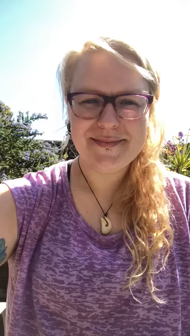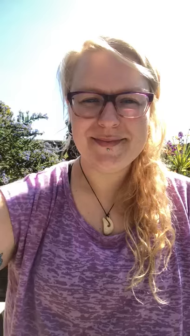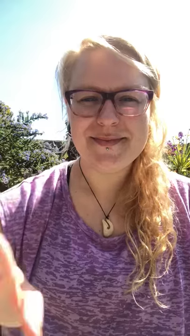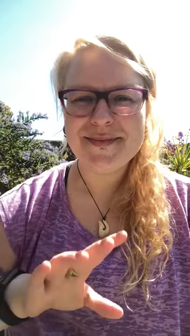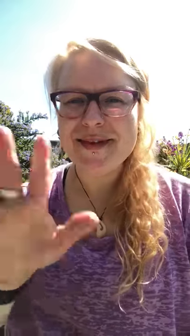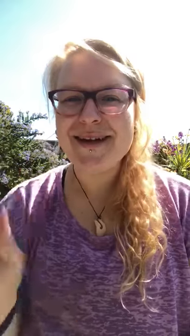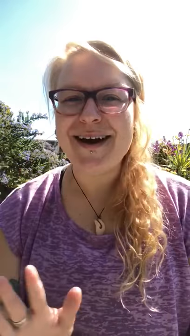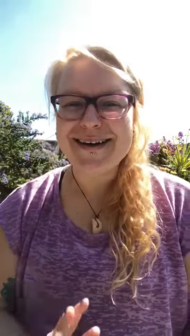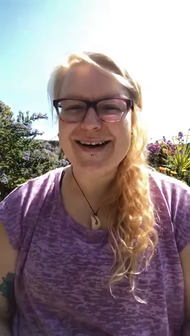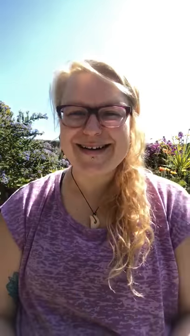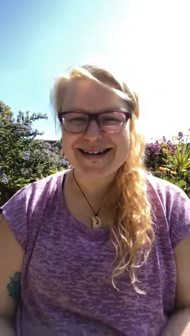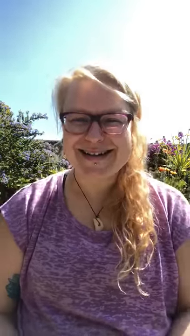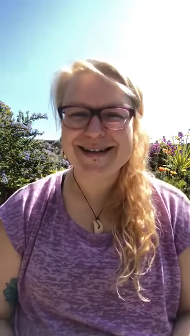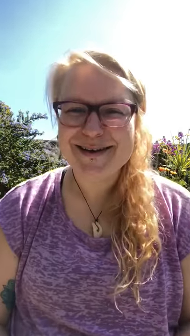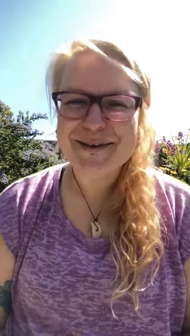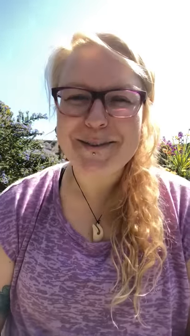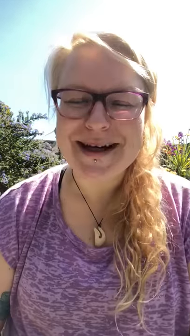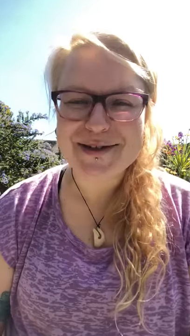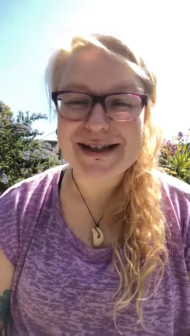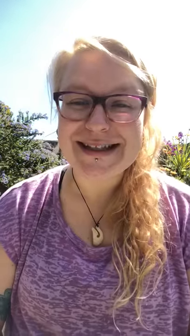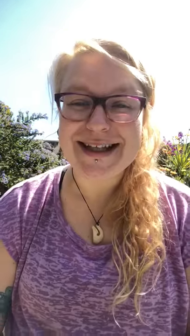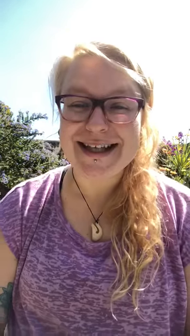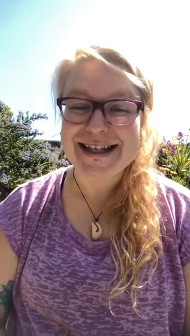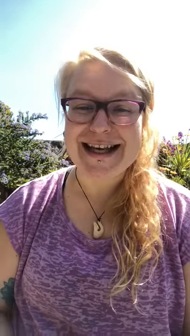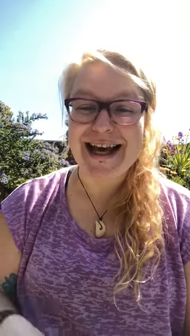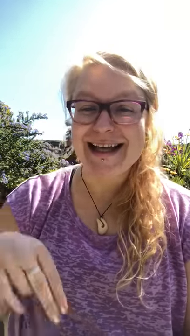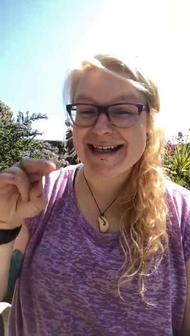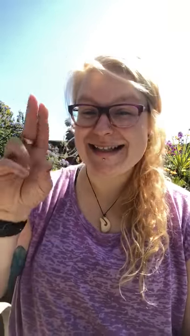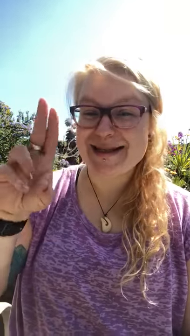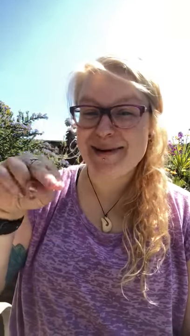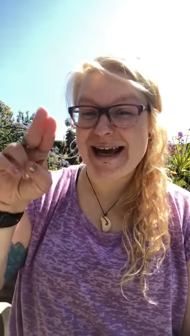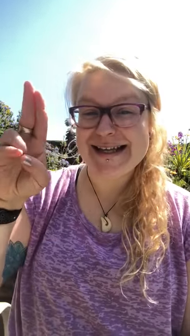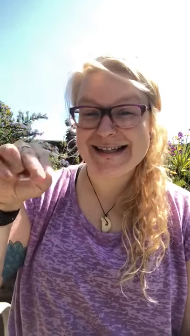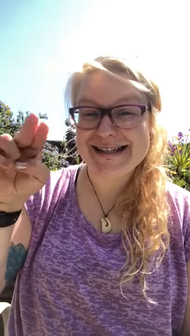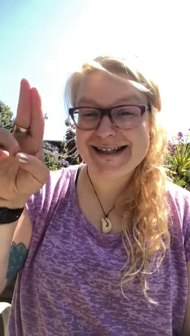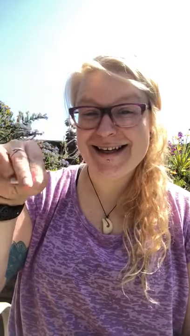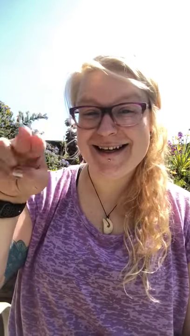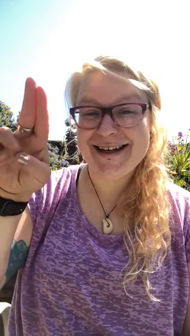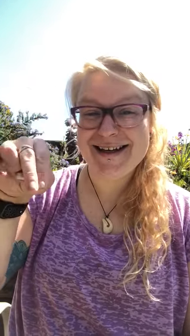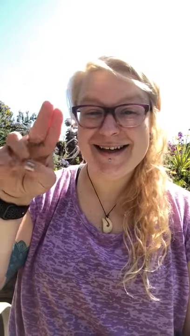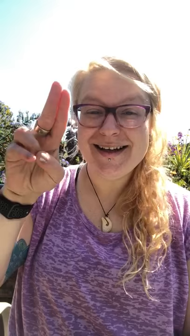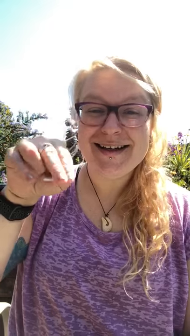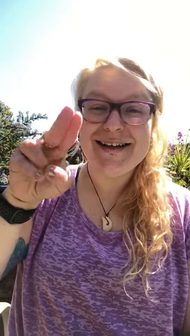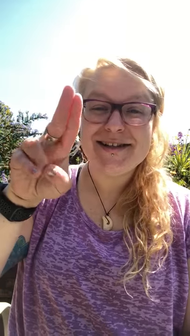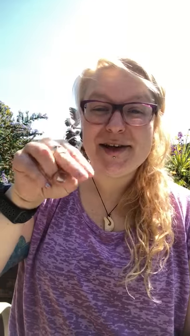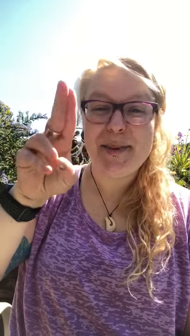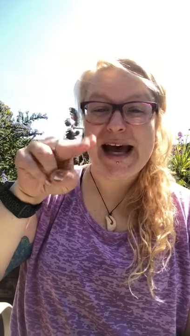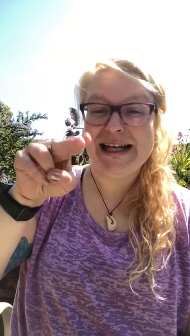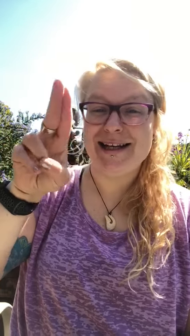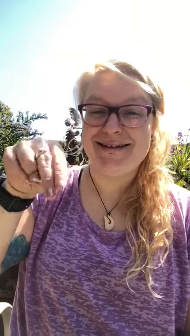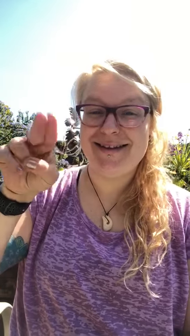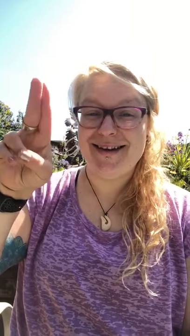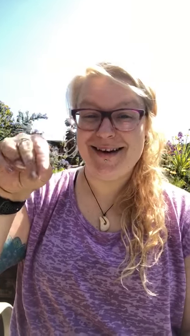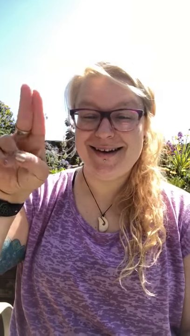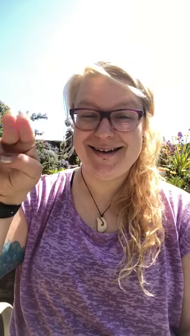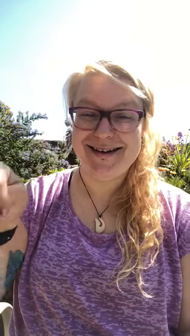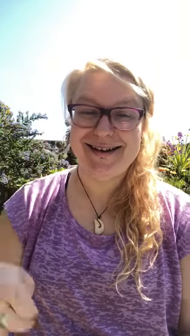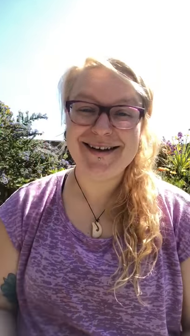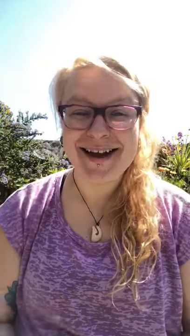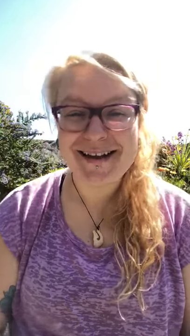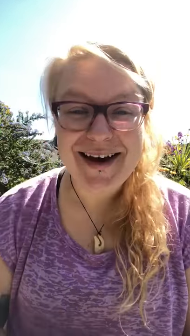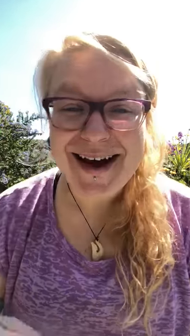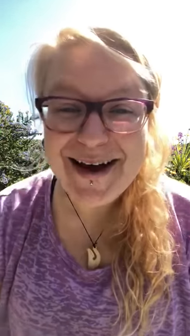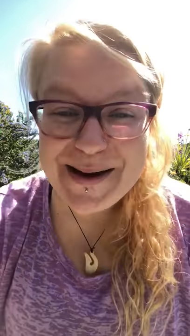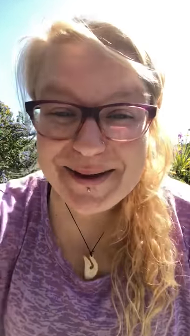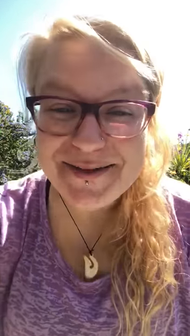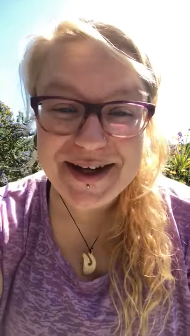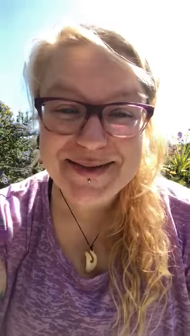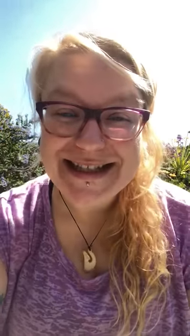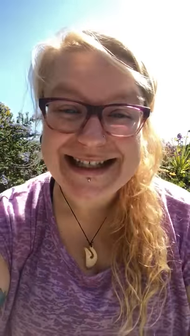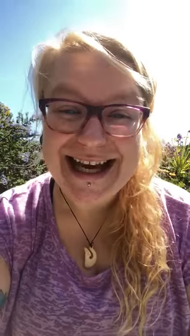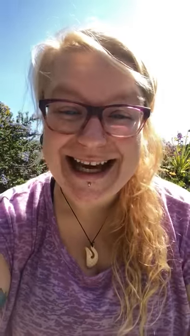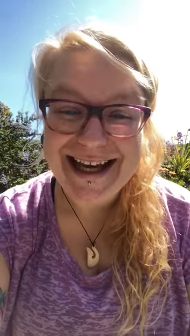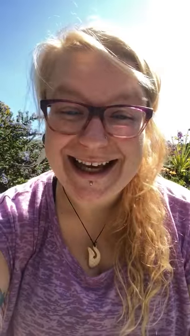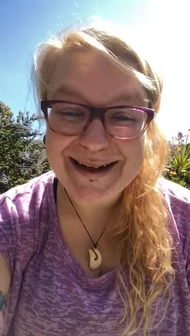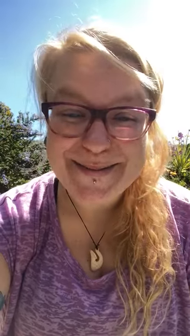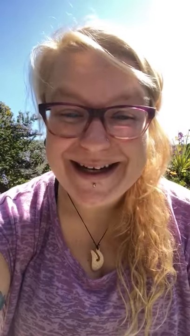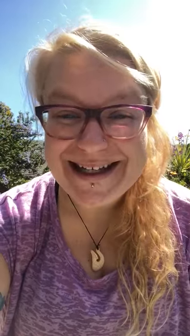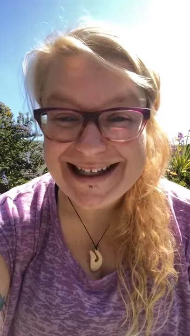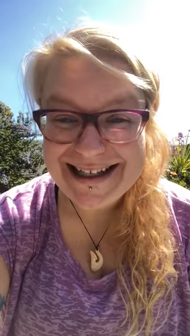to paint